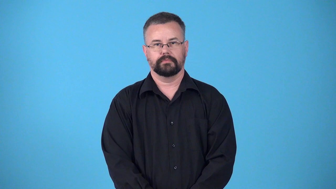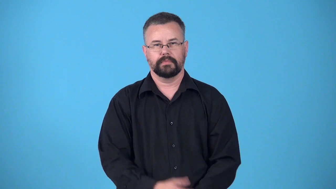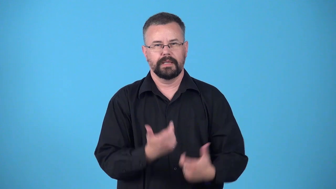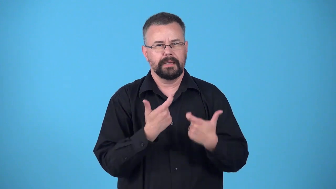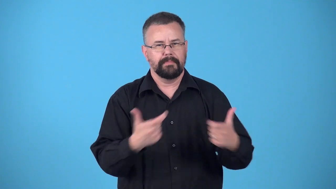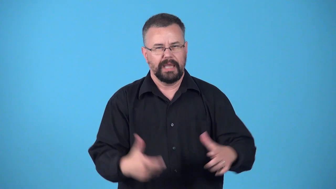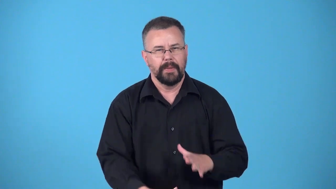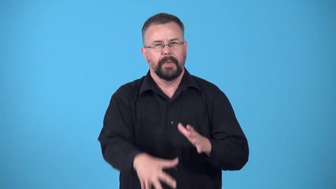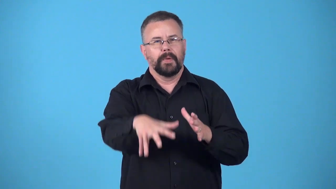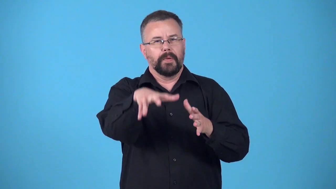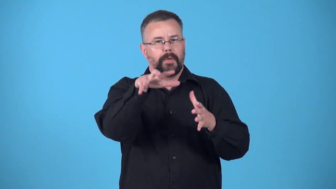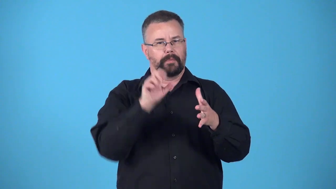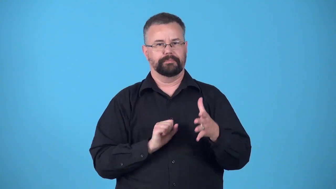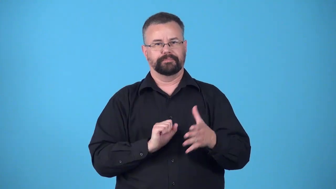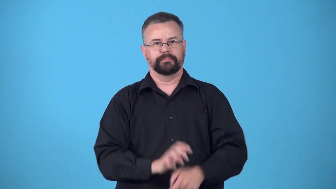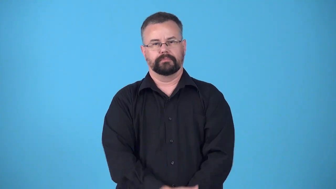deep big breath in